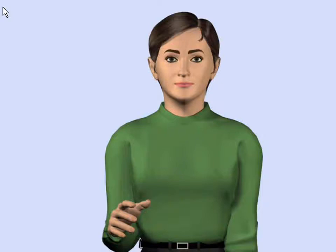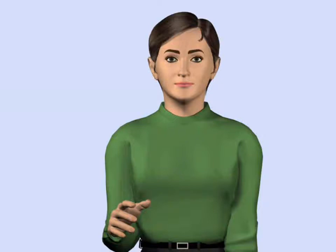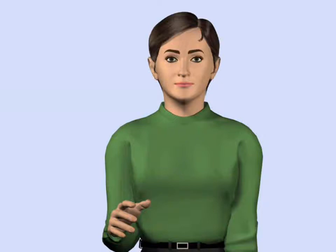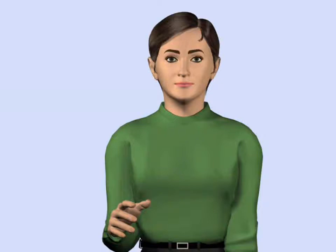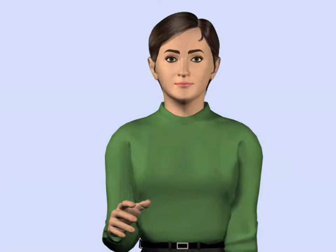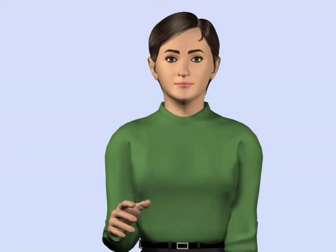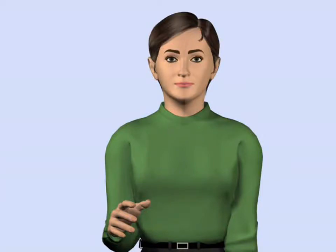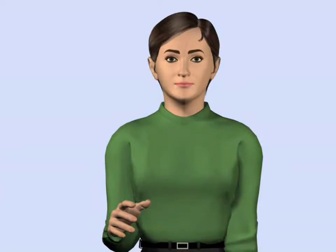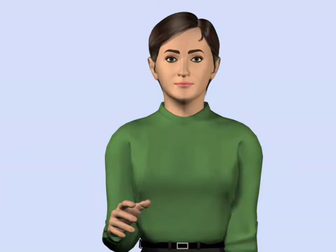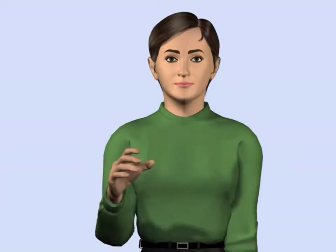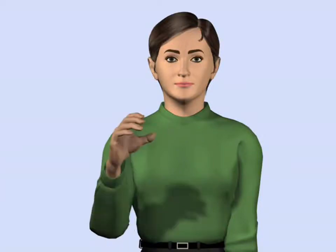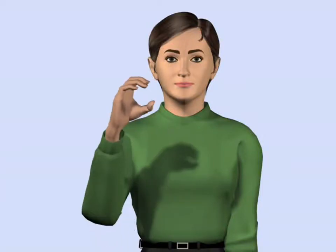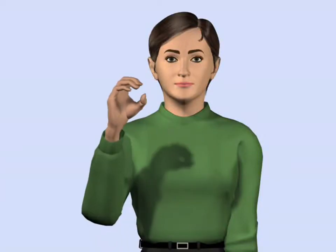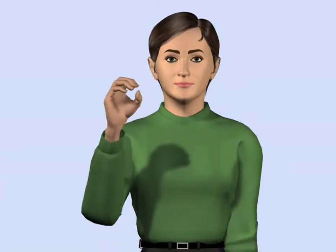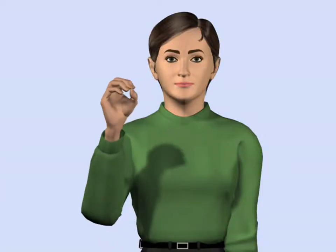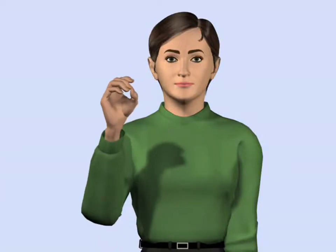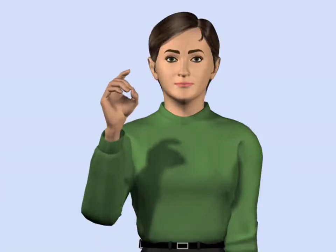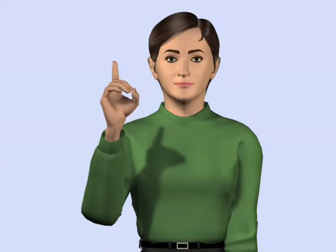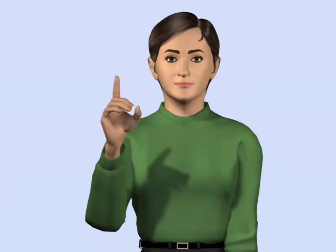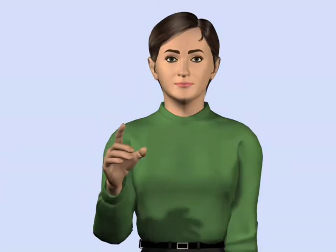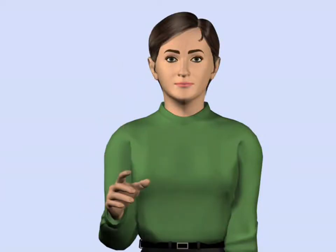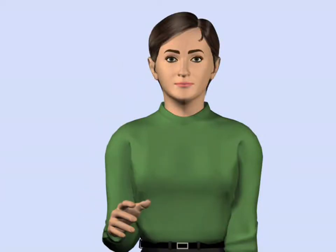cod